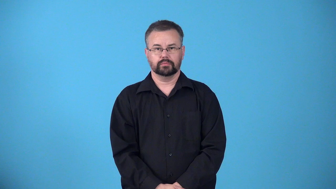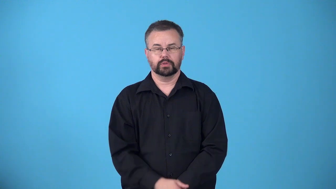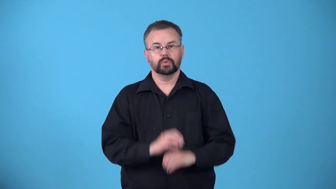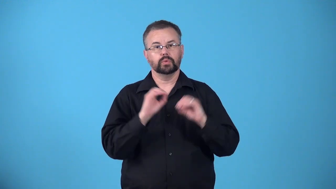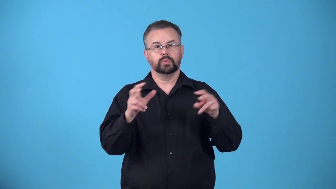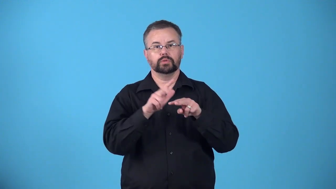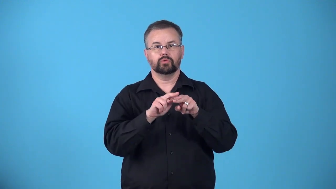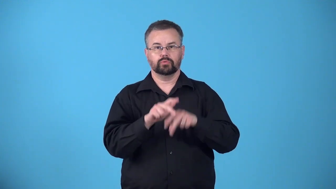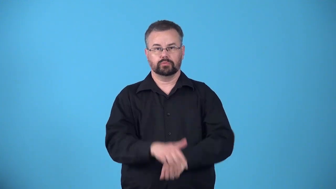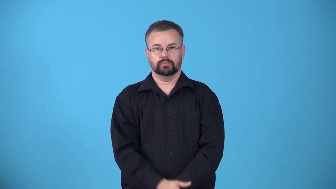salt-free